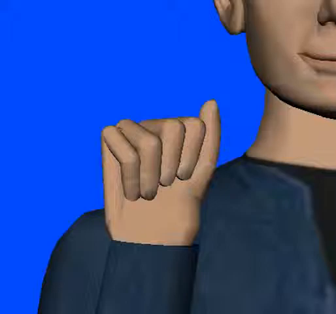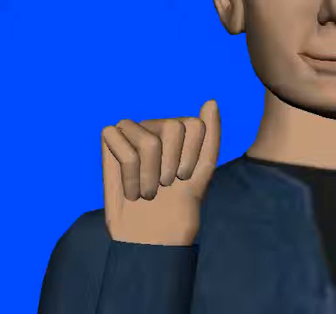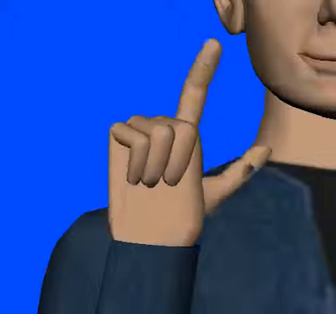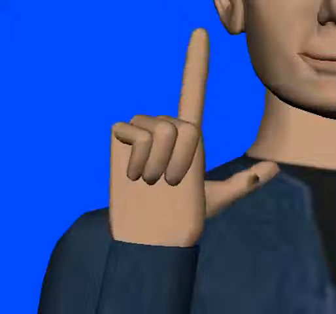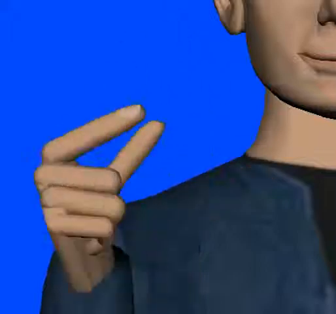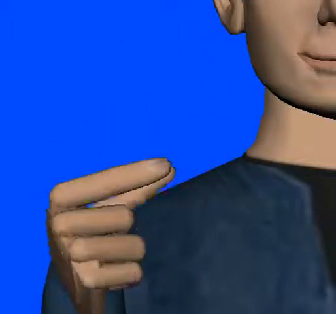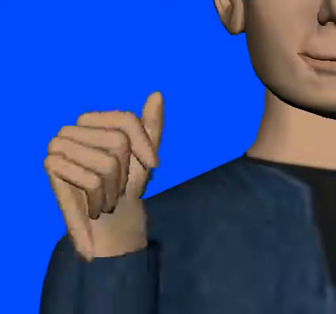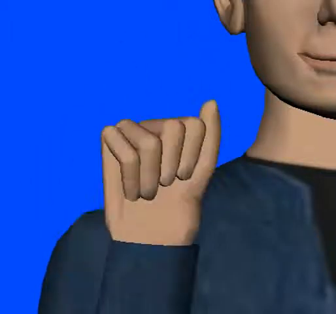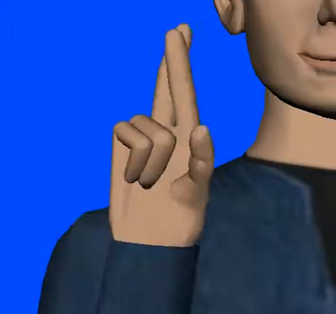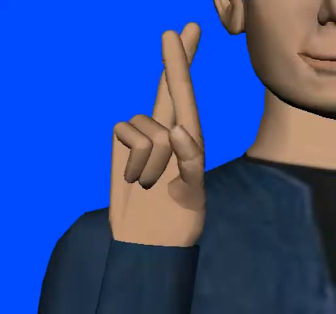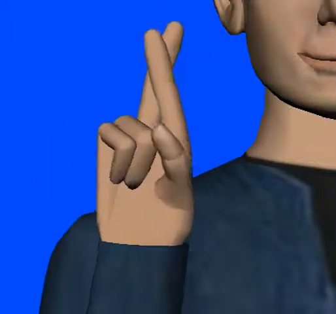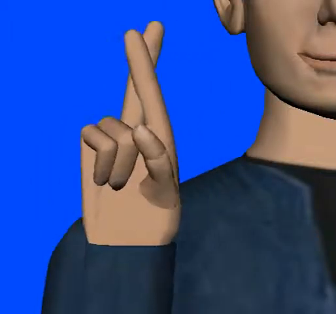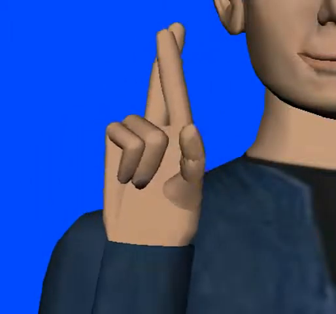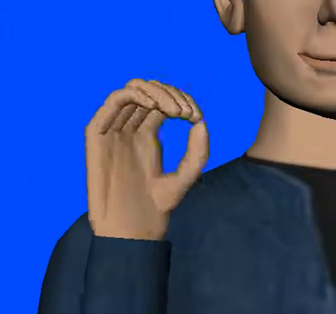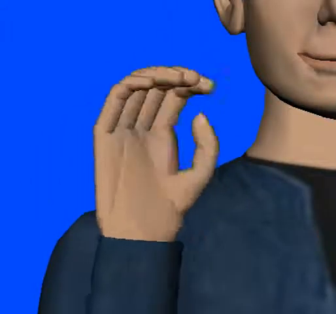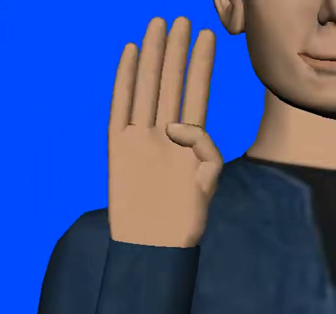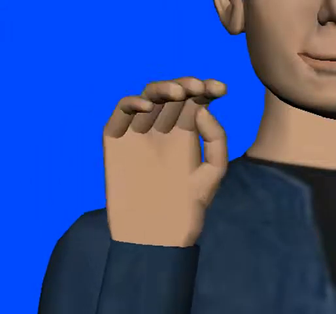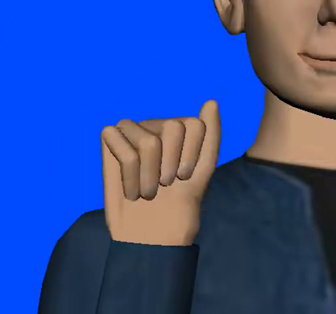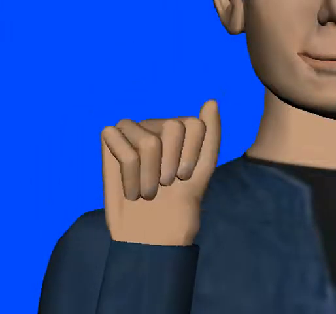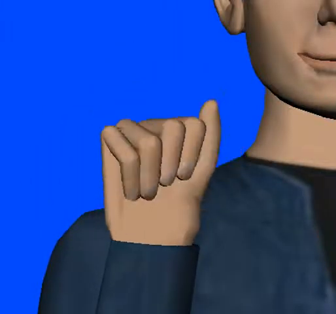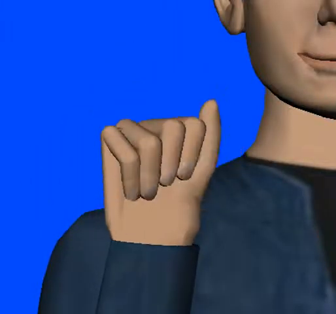algarroba